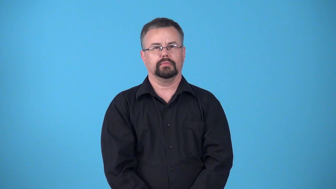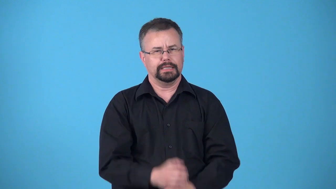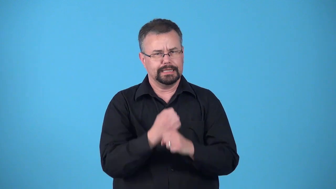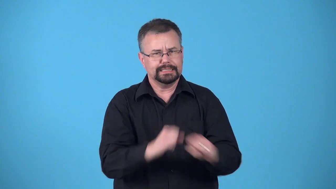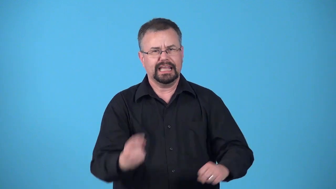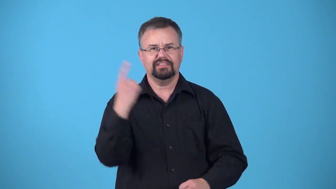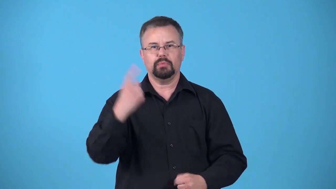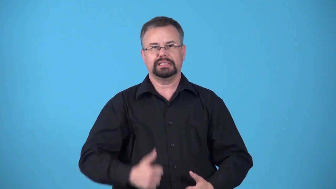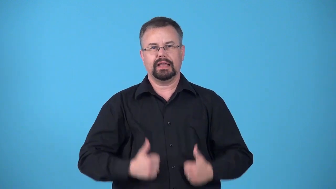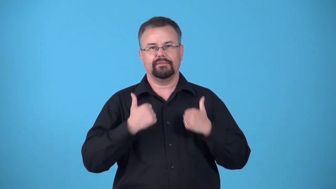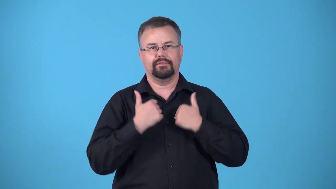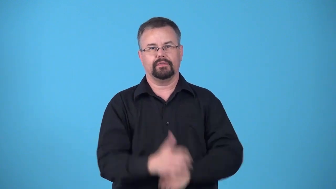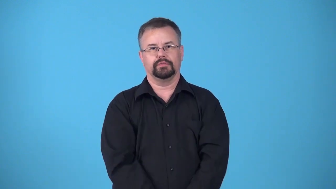save someone's bacon